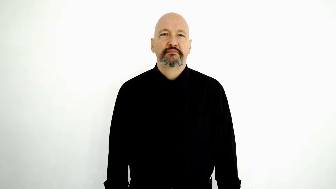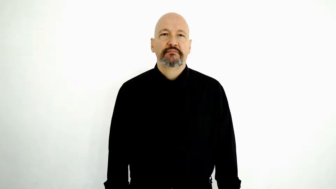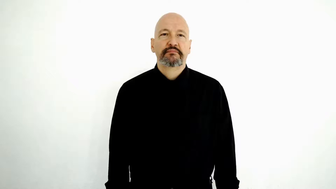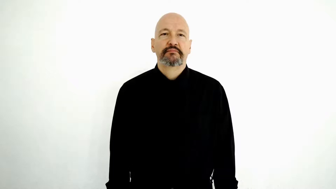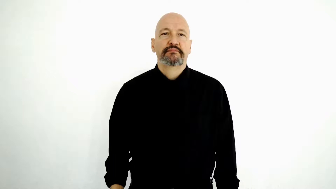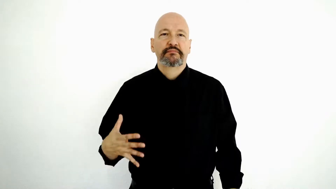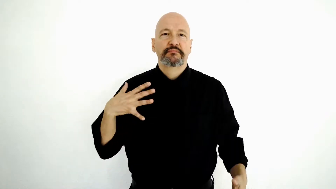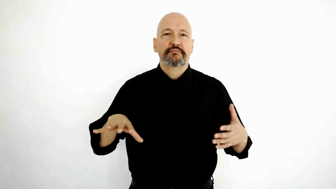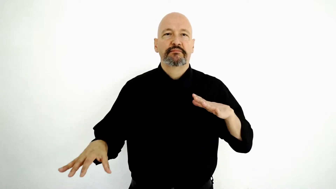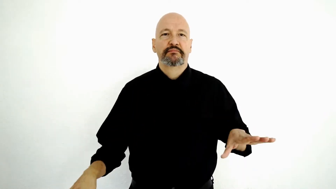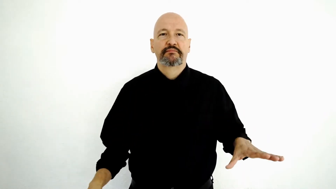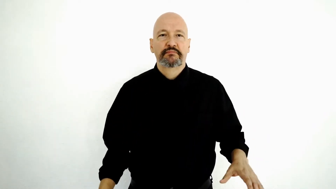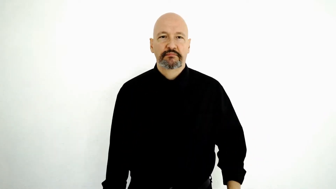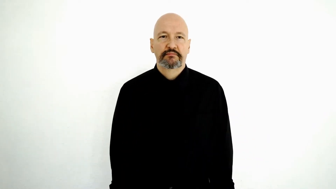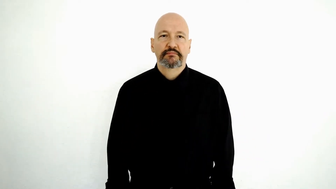CLOTHES-[get dressed]